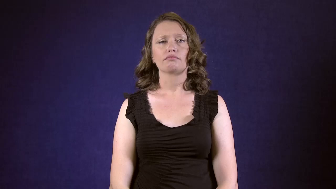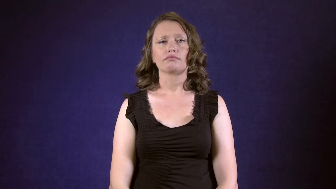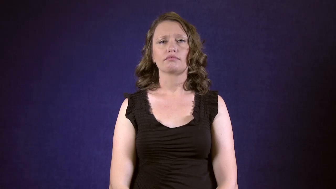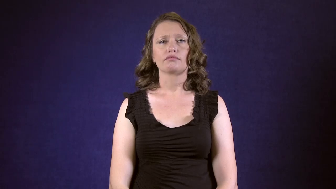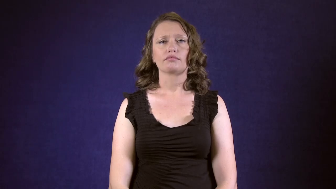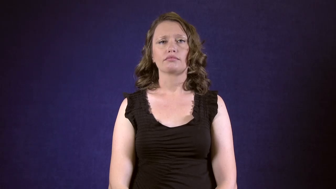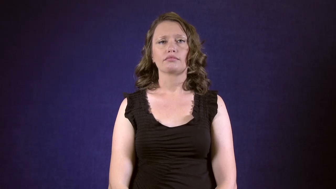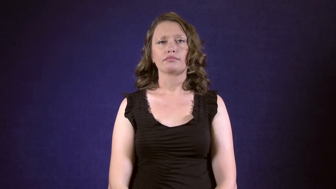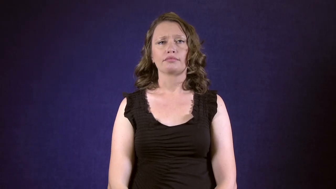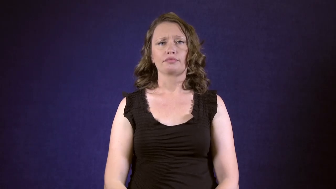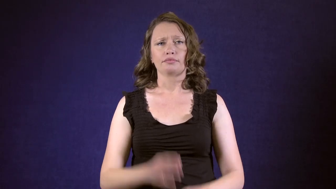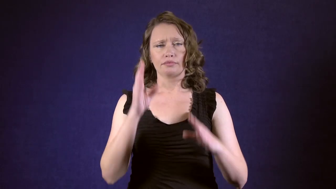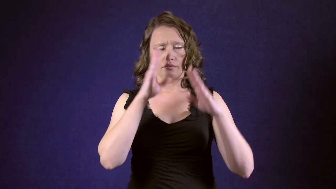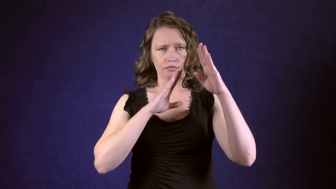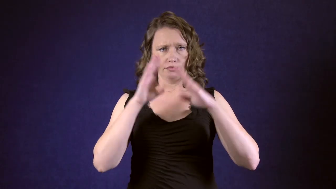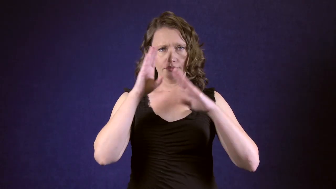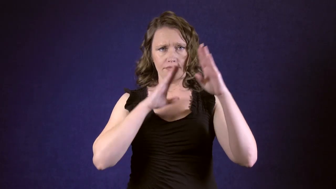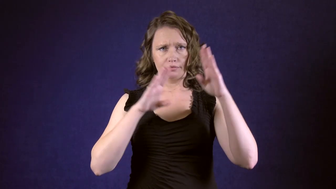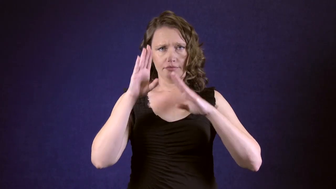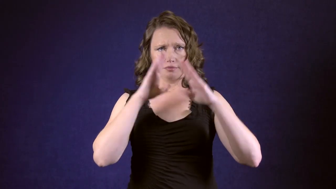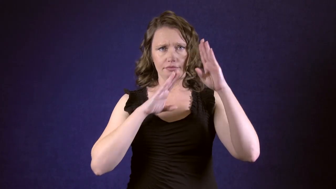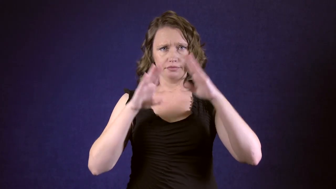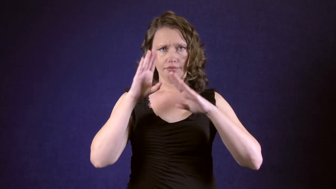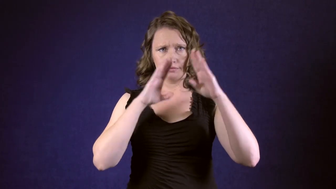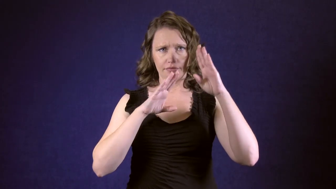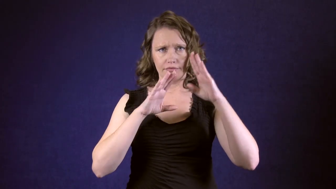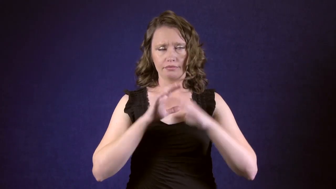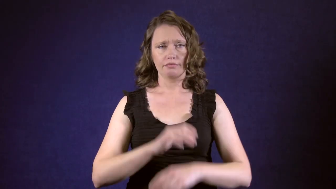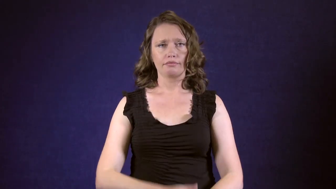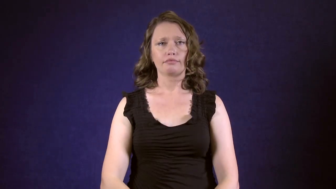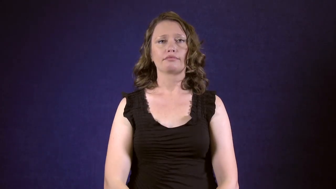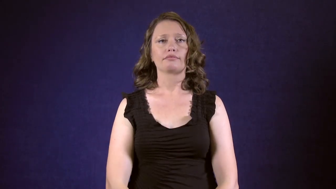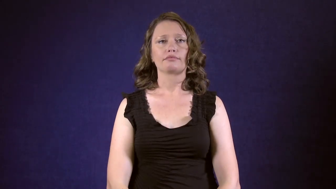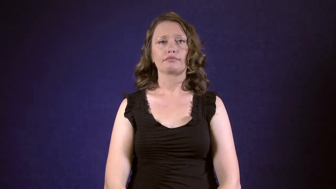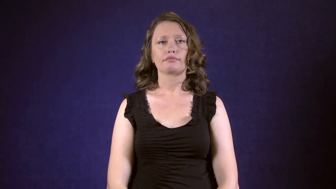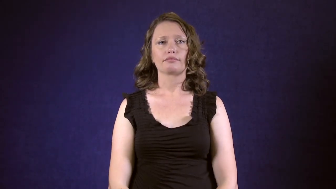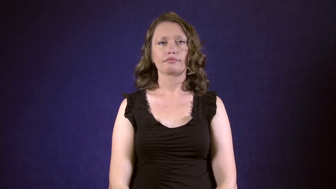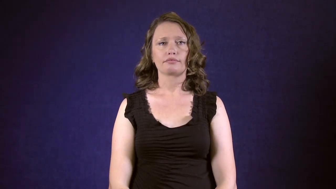Be worried